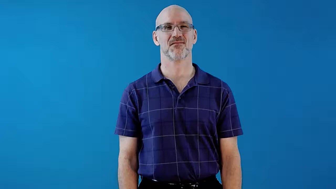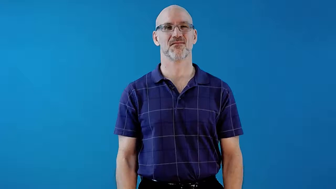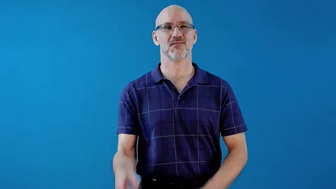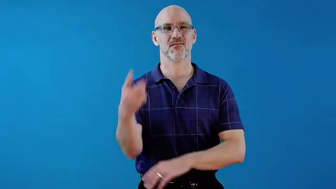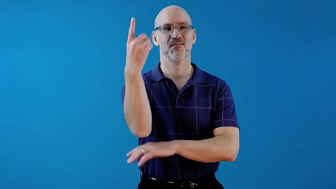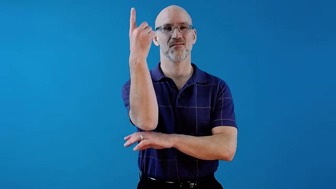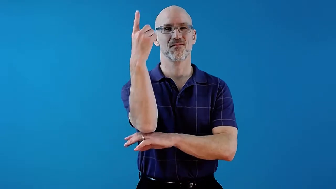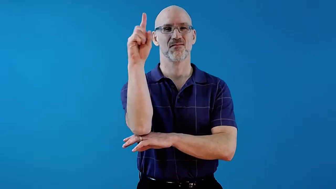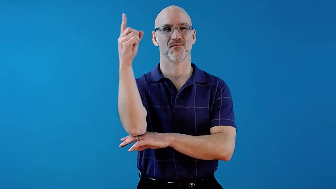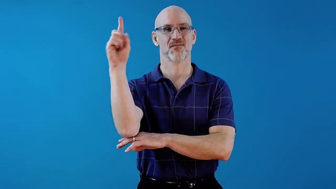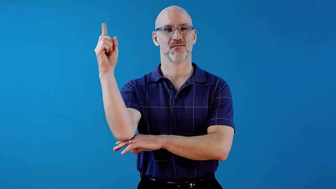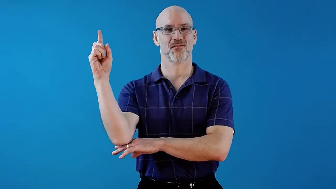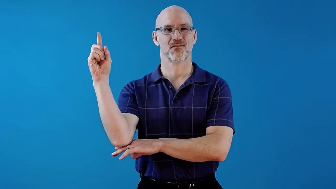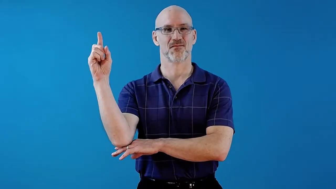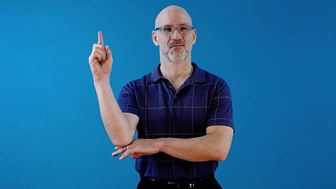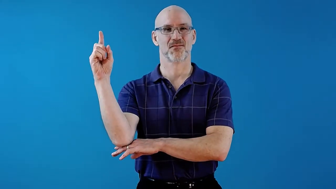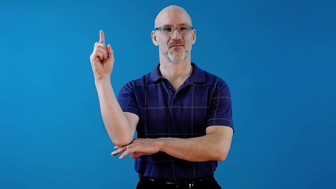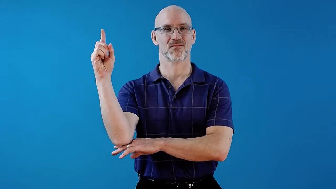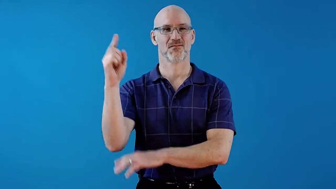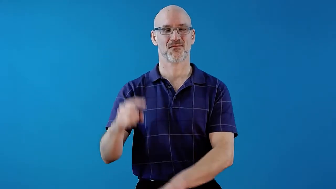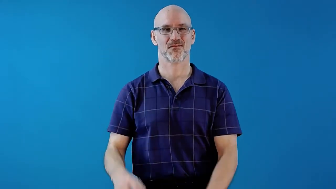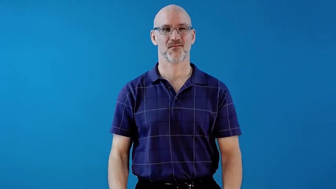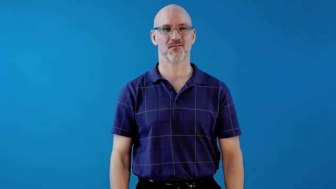Diboll